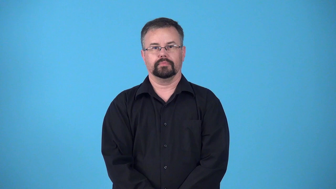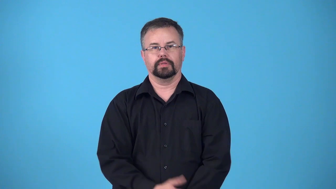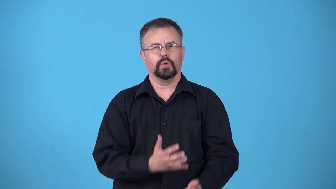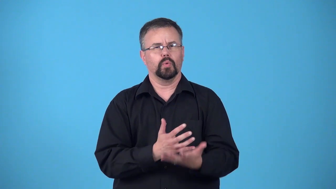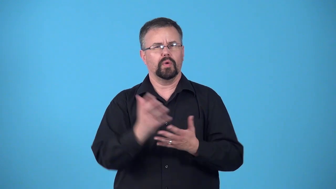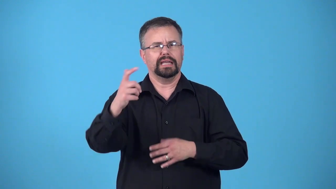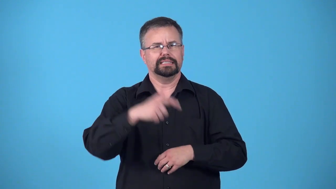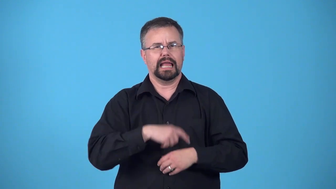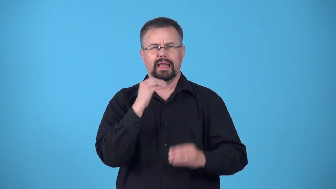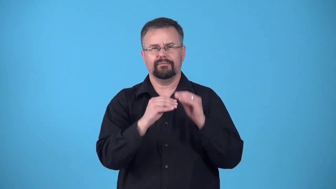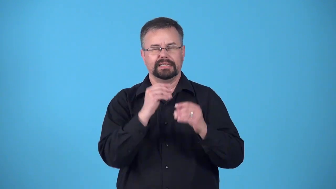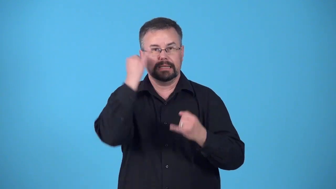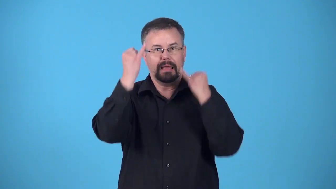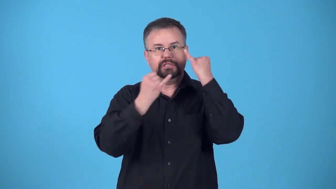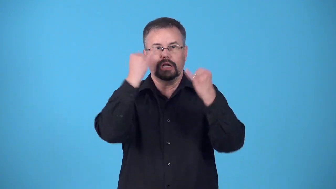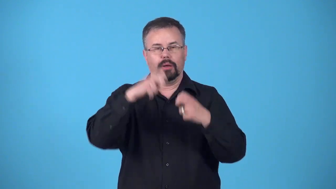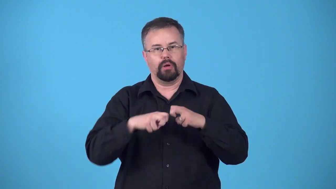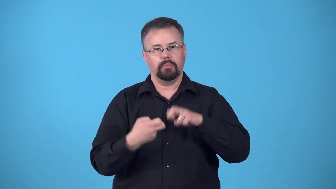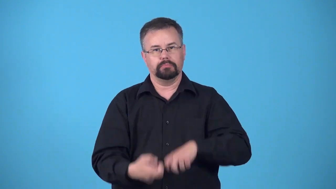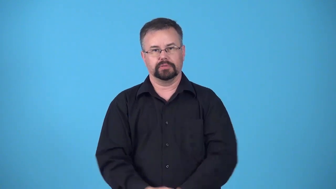tilt at windmills